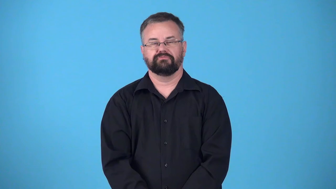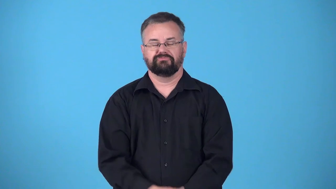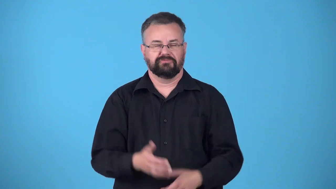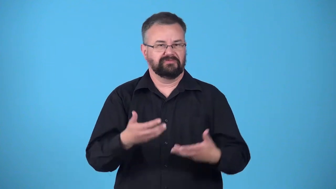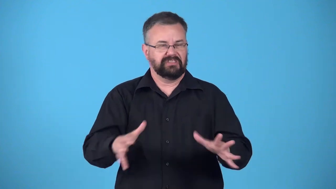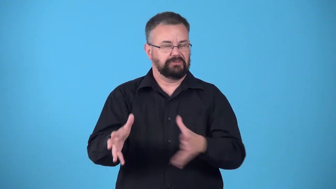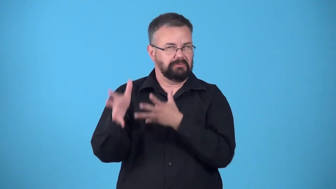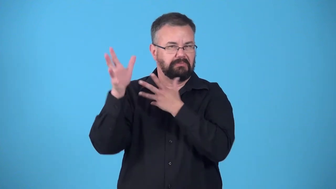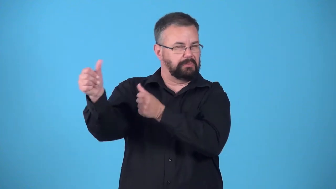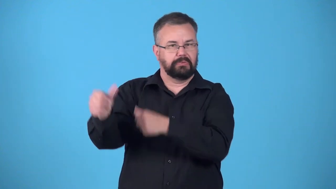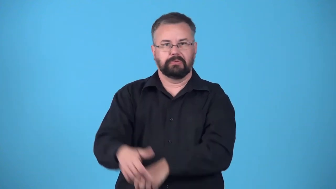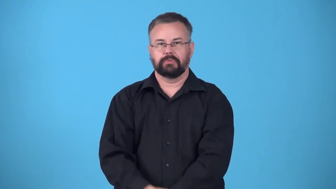behind you